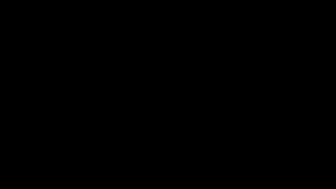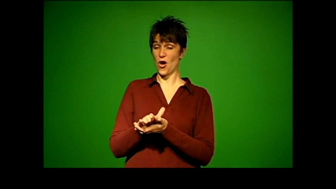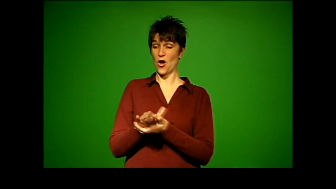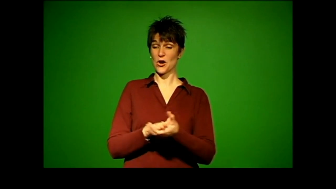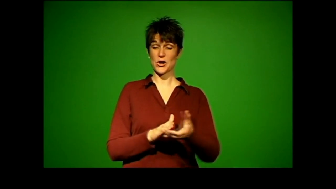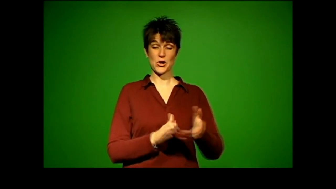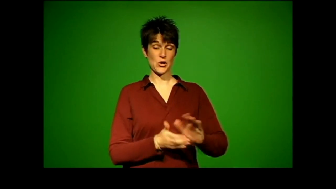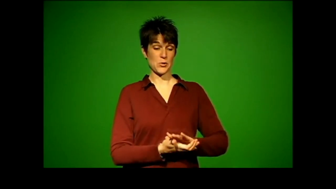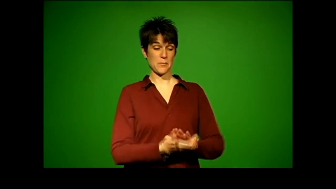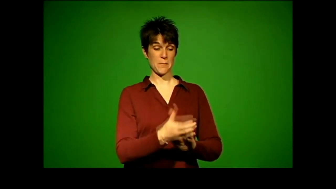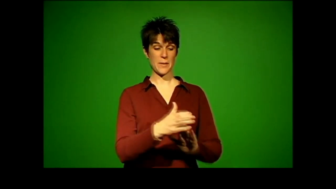take off shoes